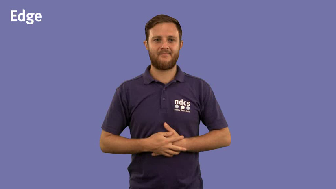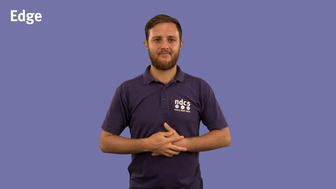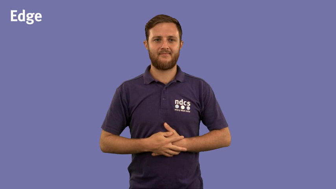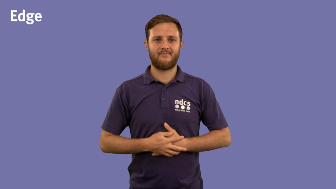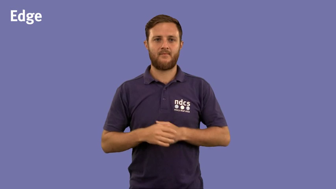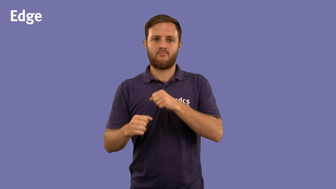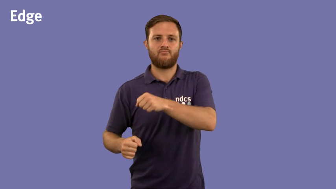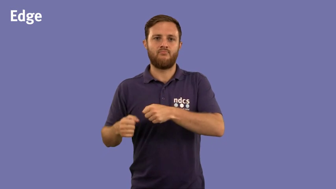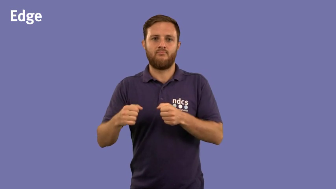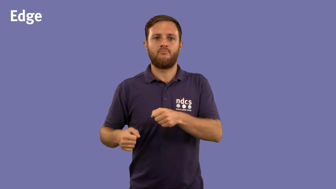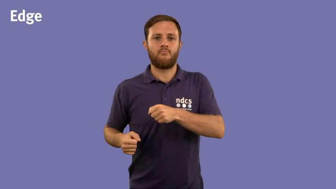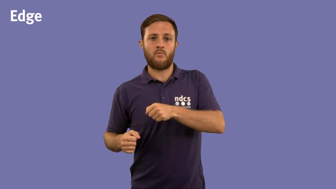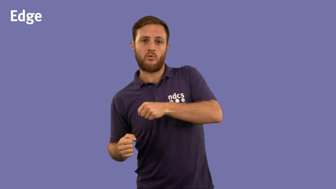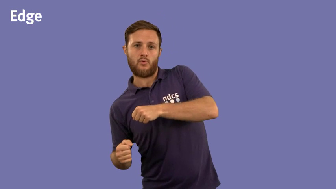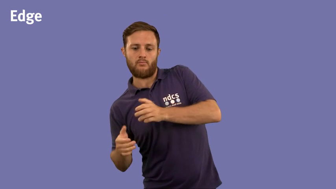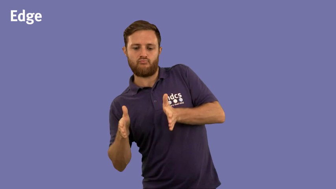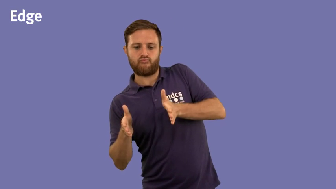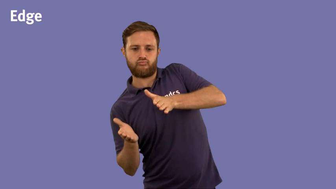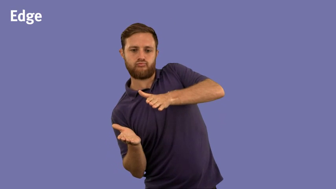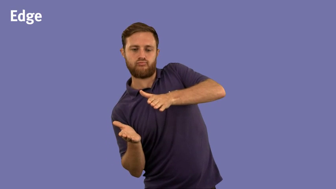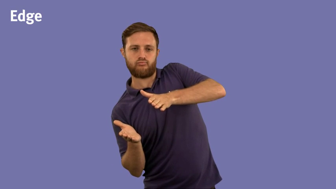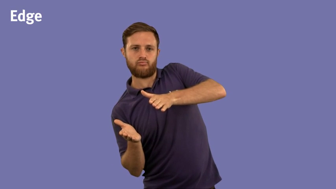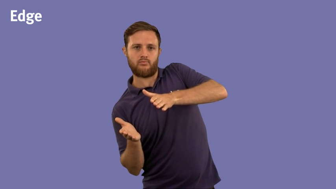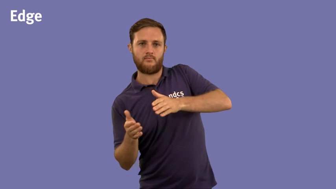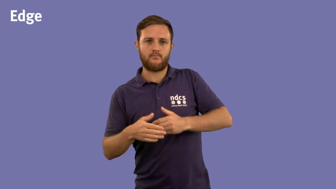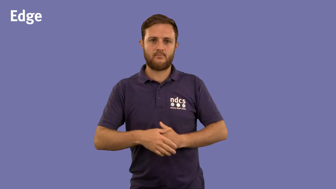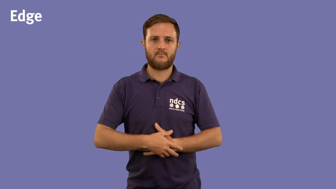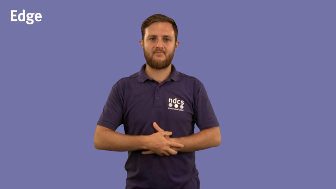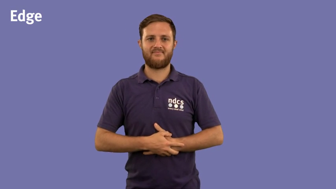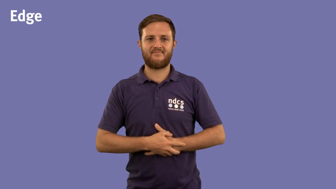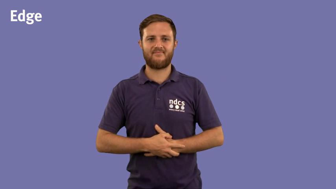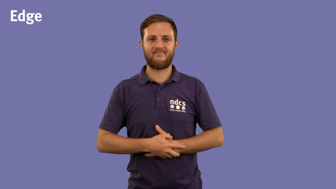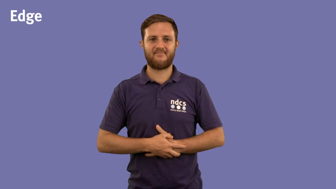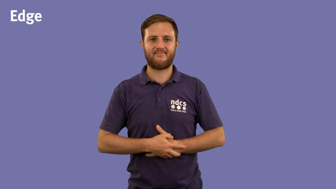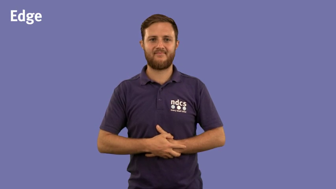Edge